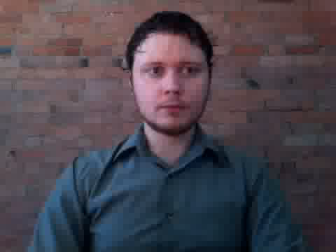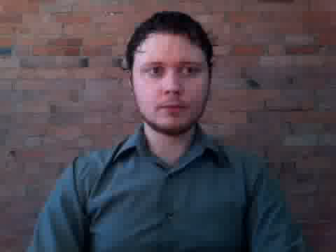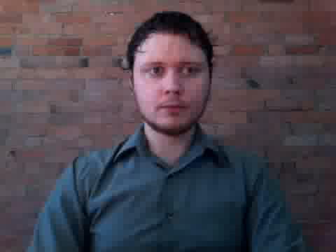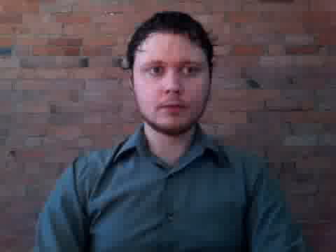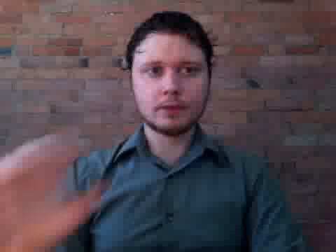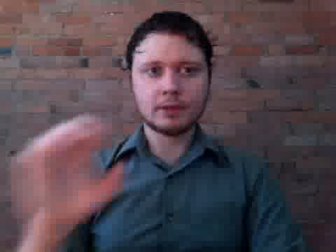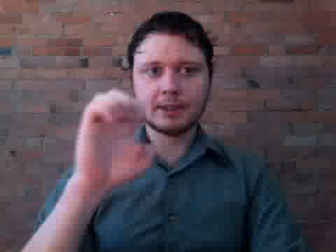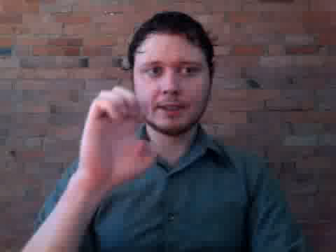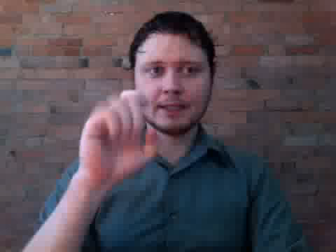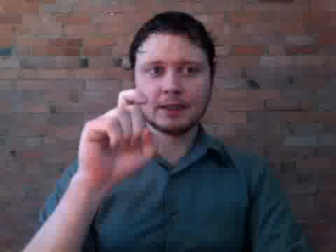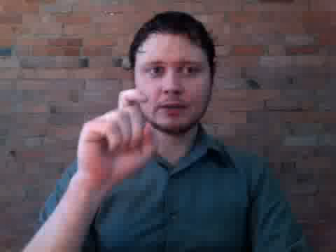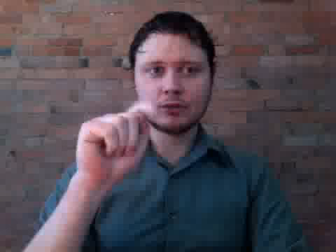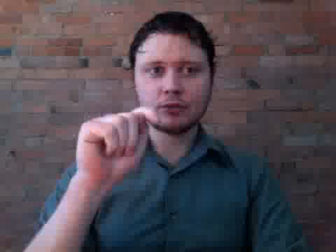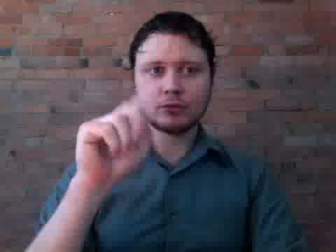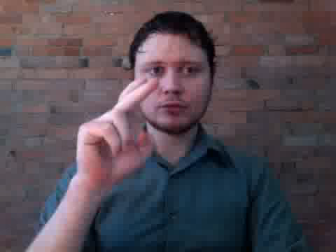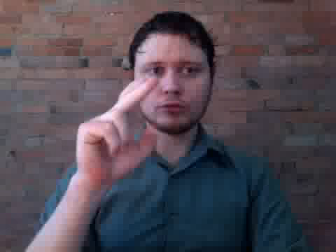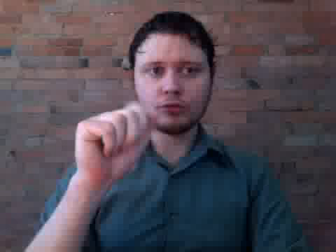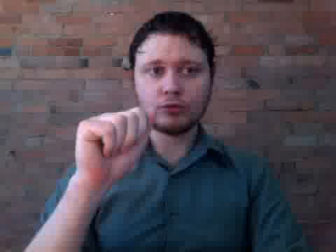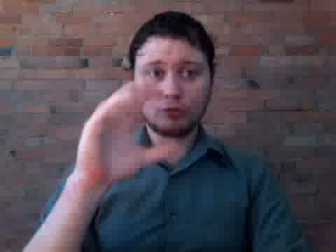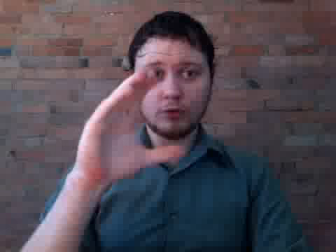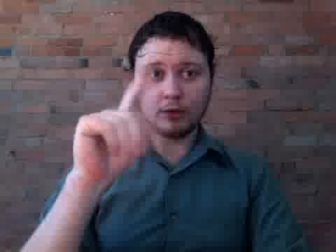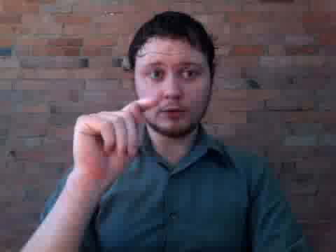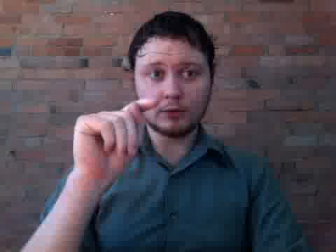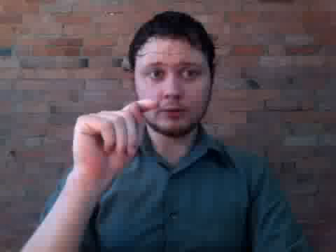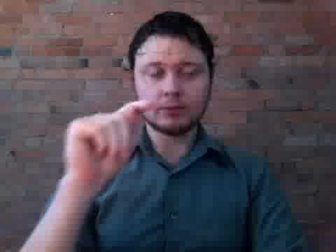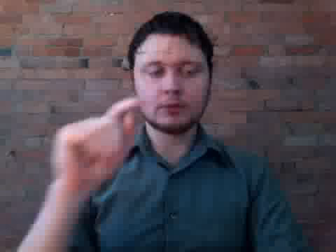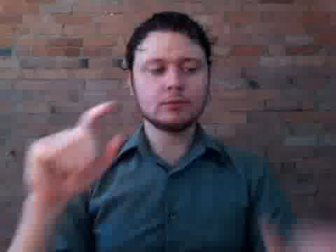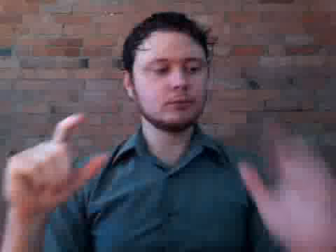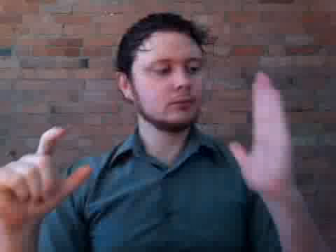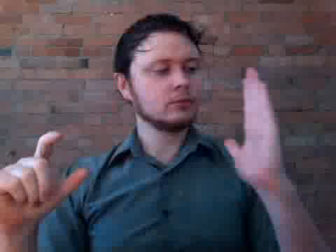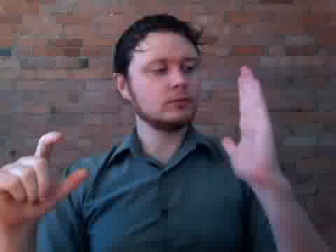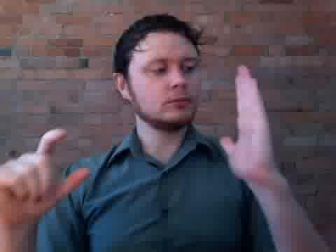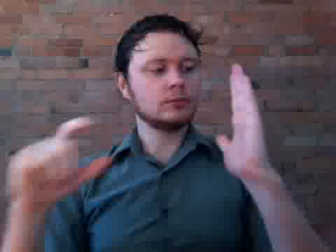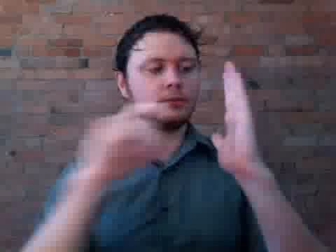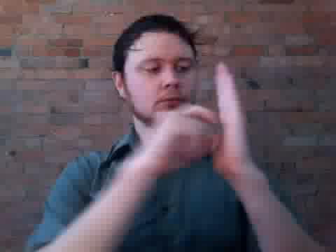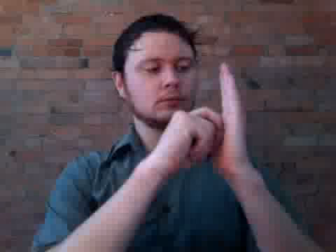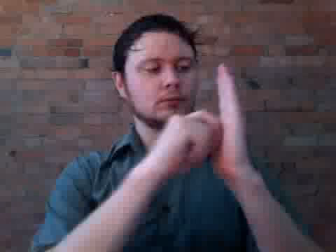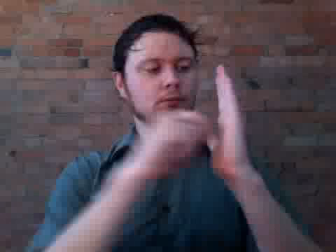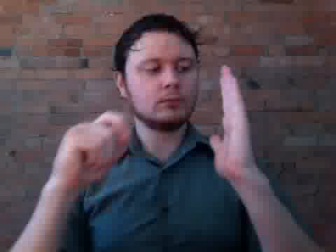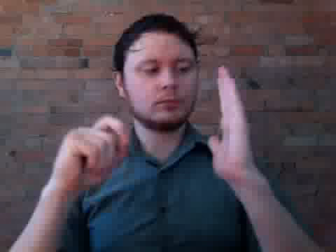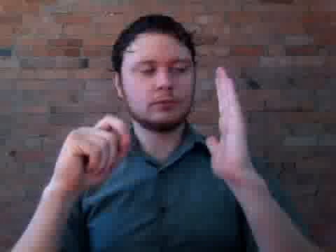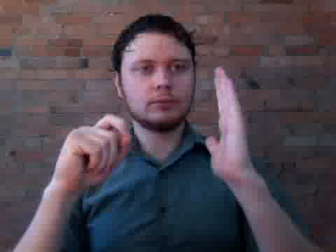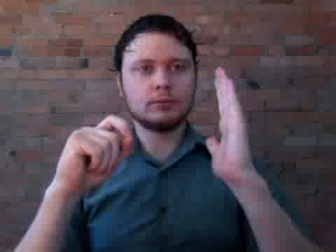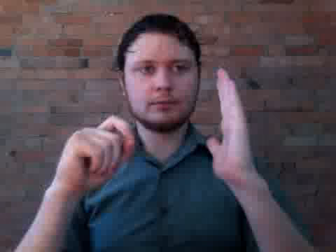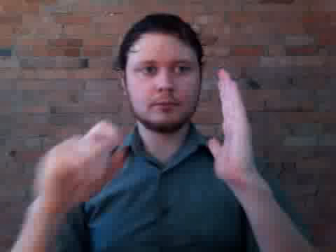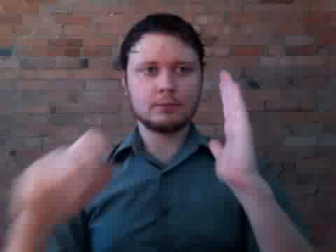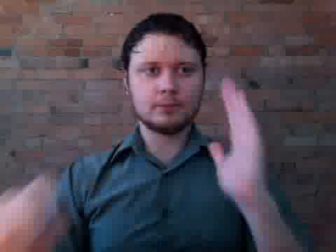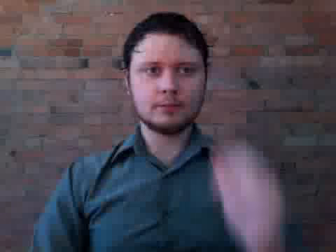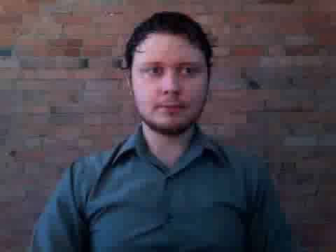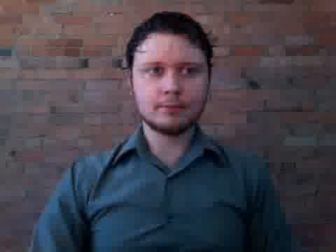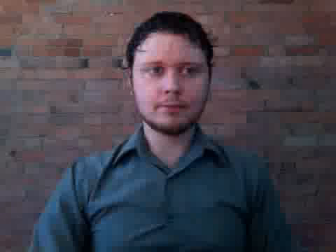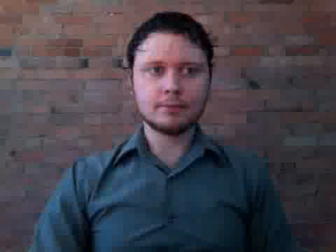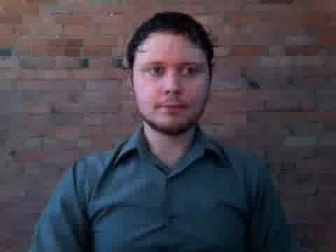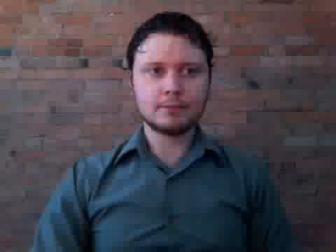Extract